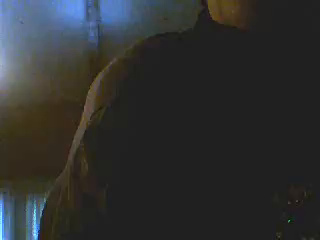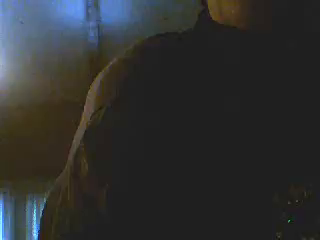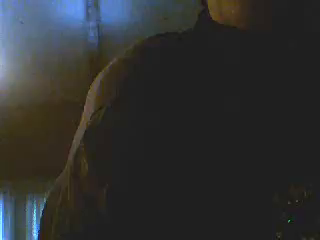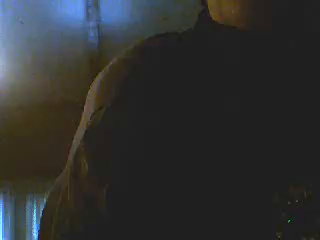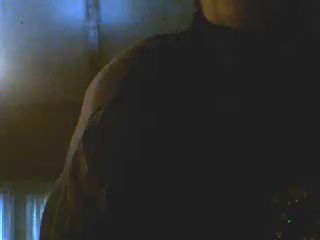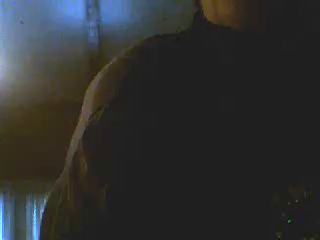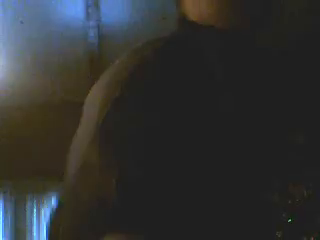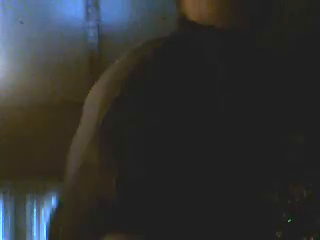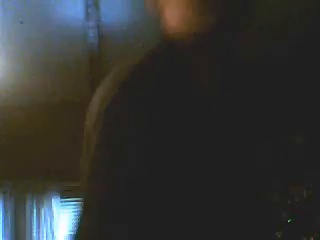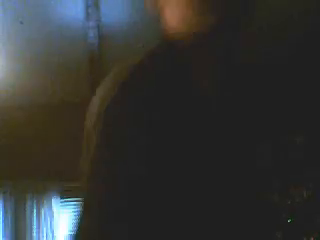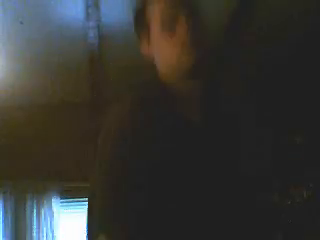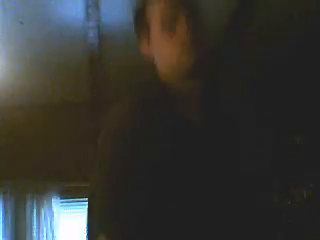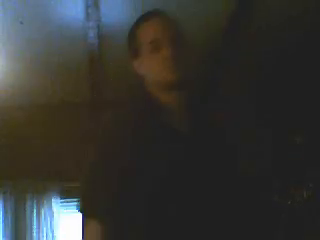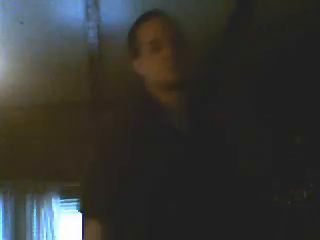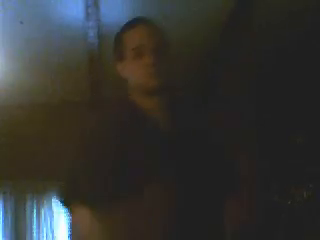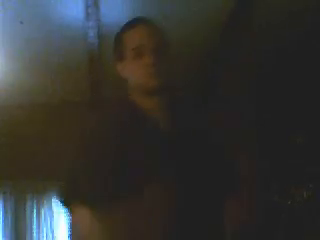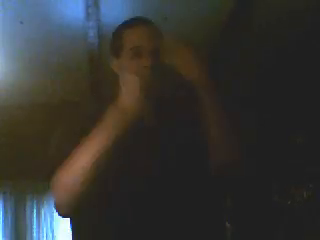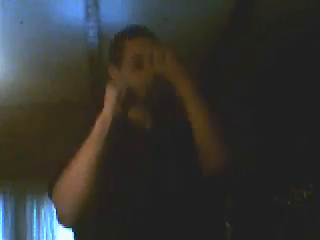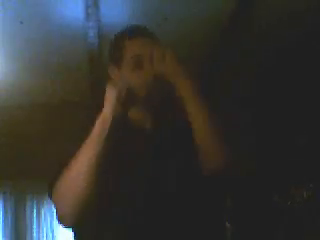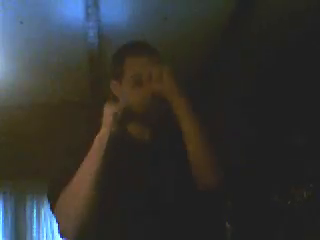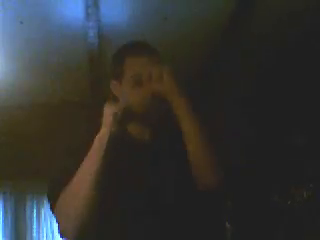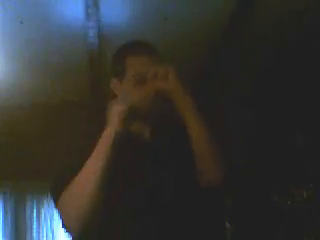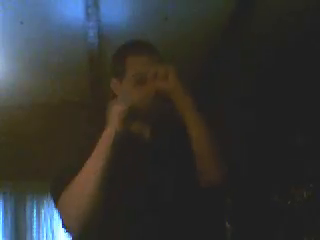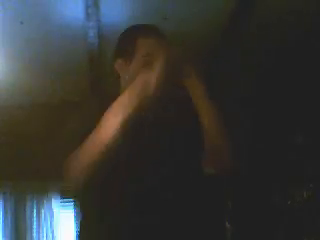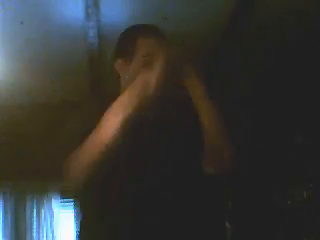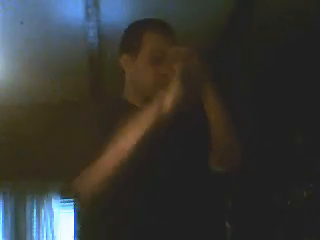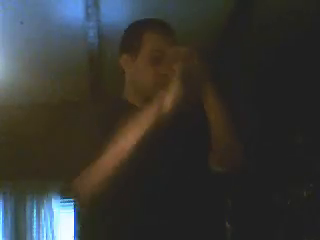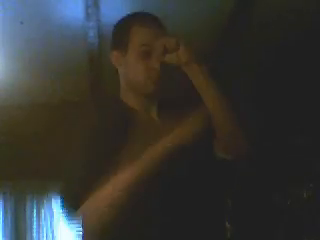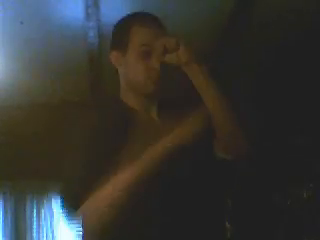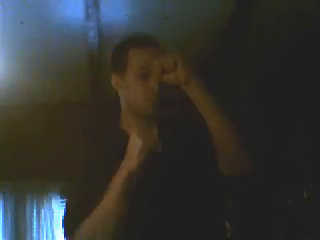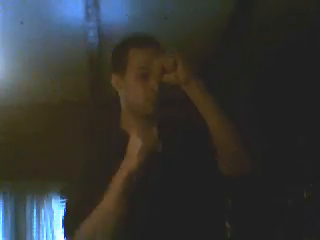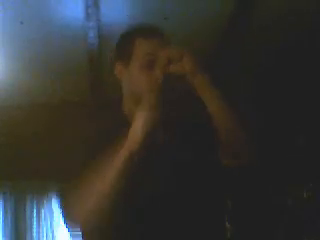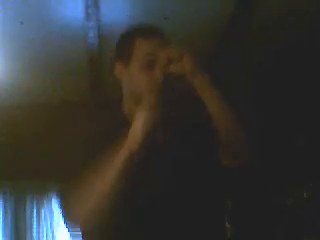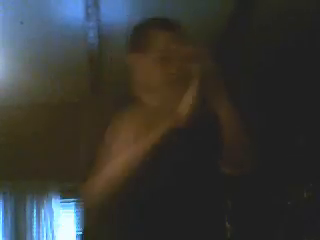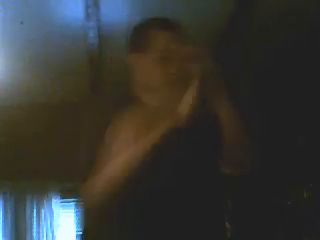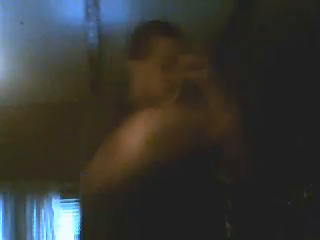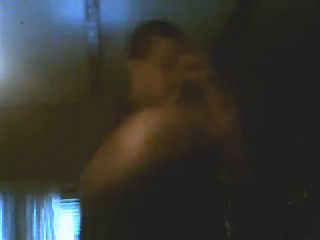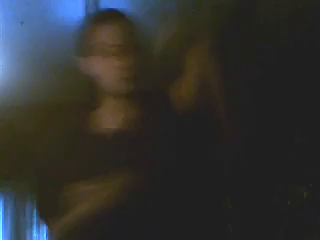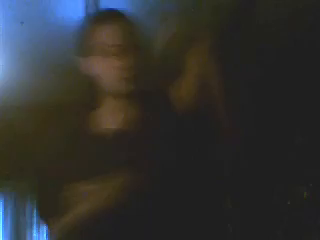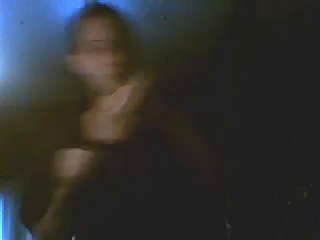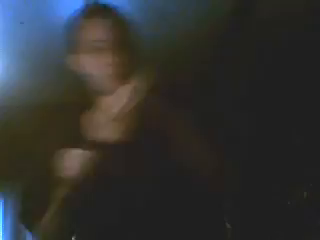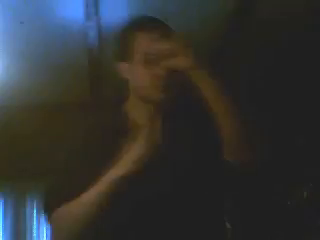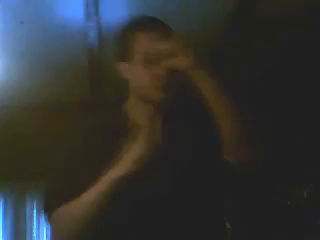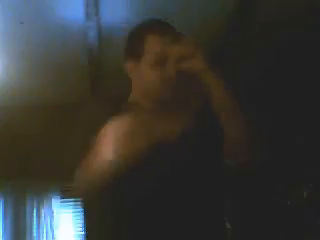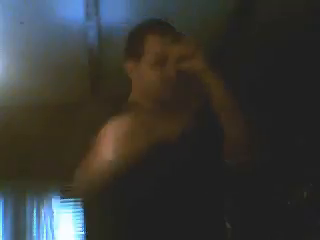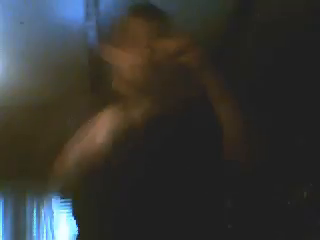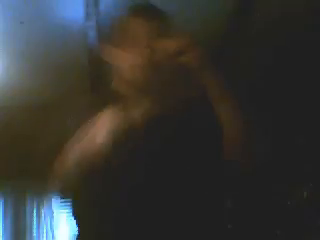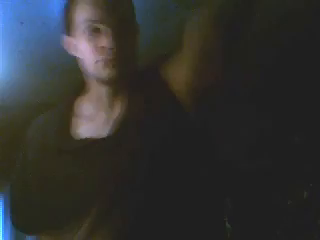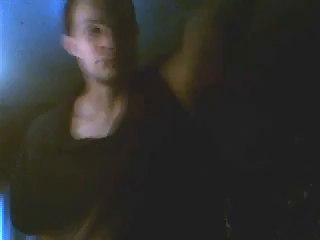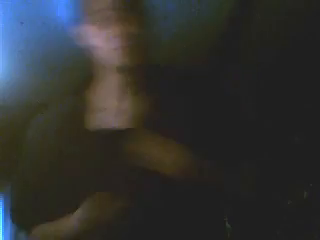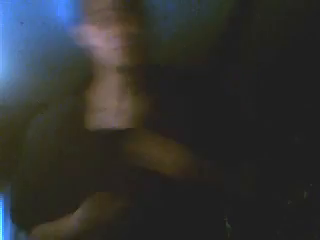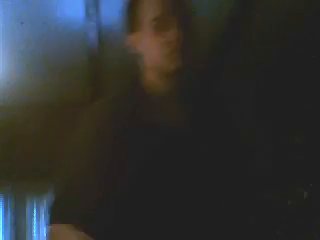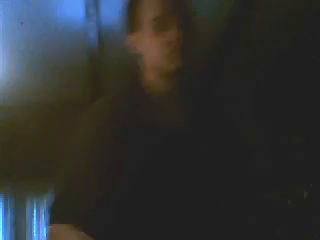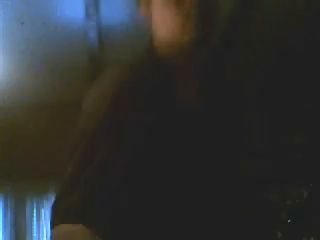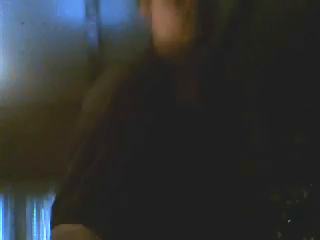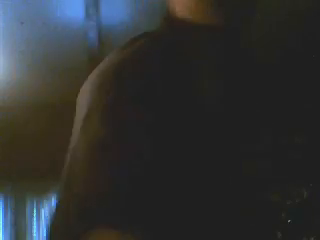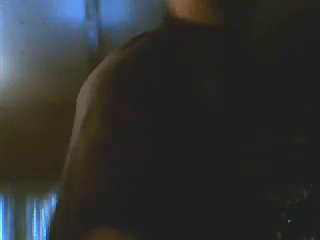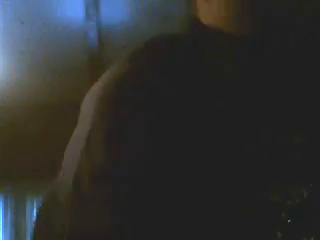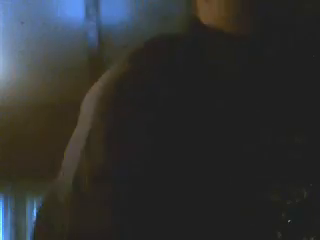punch